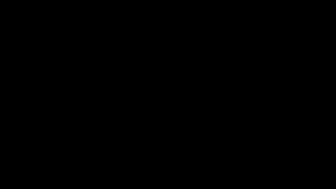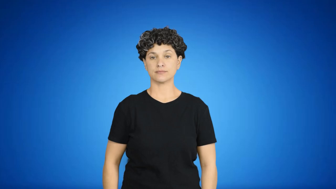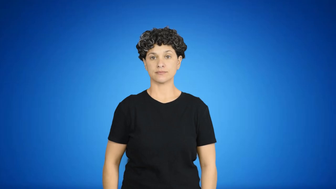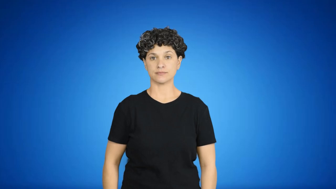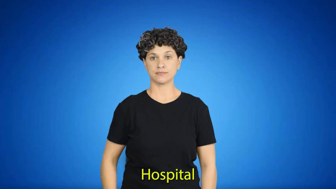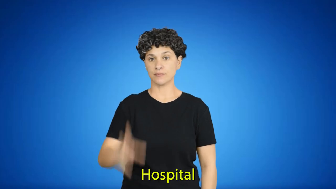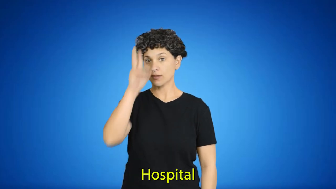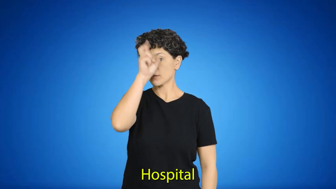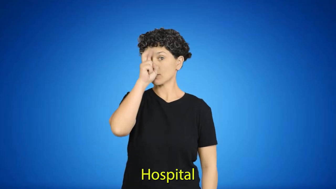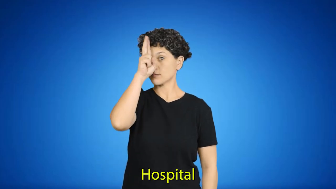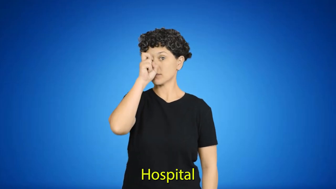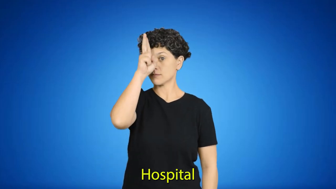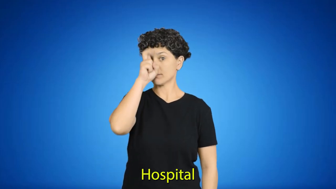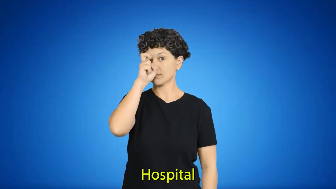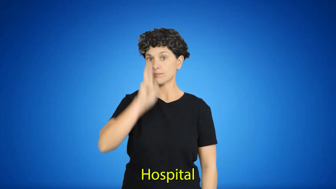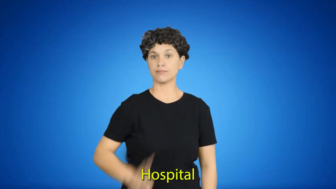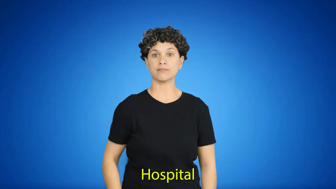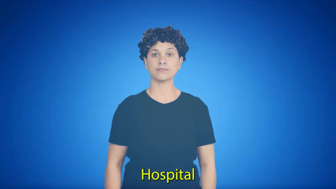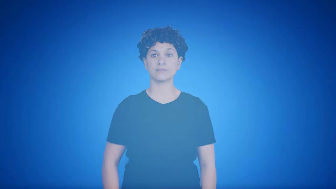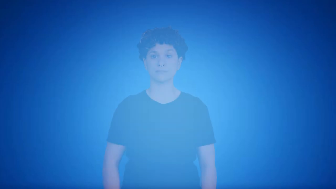Hospital